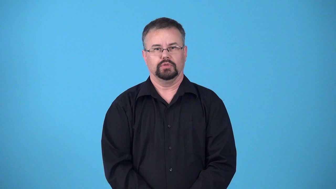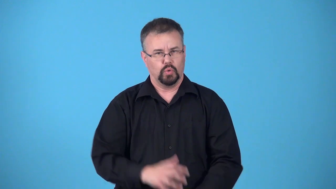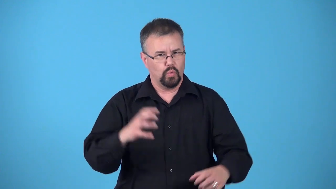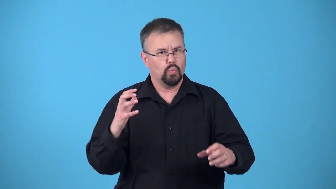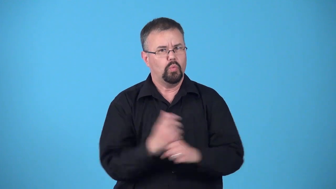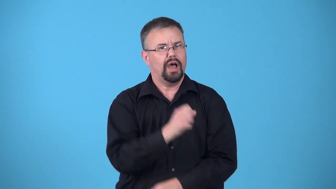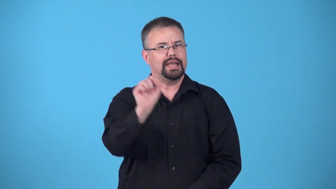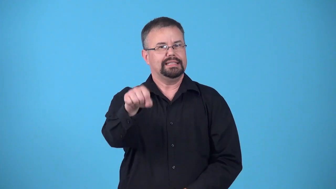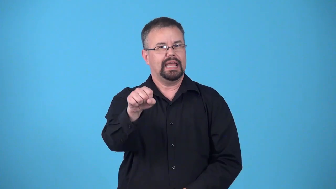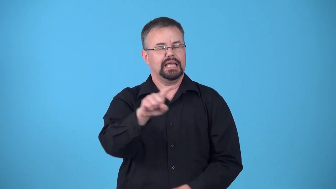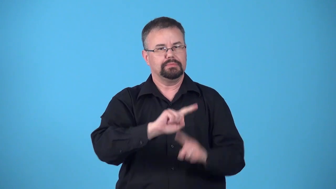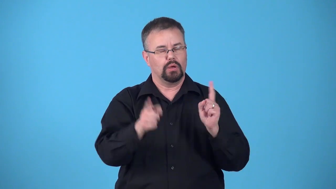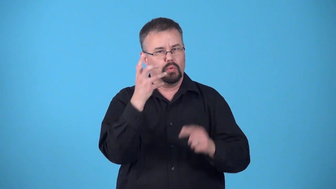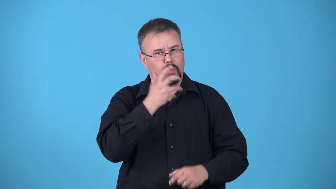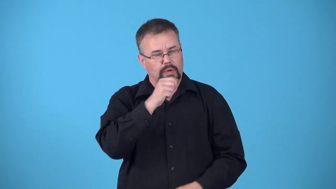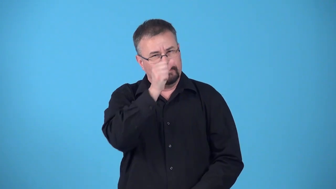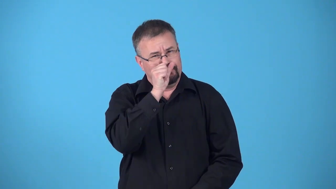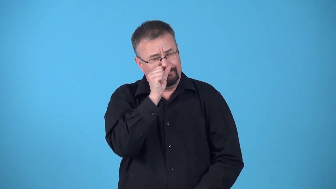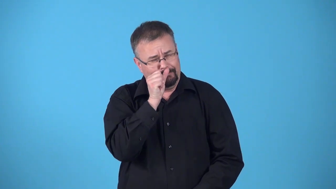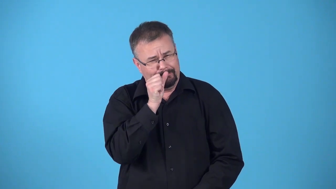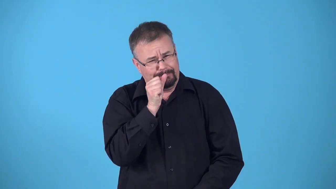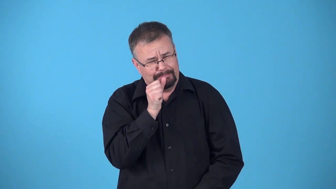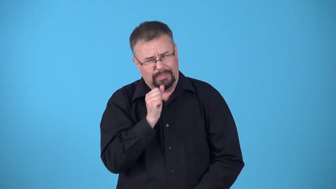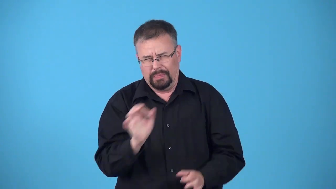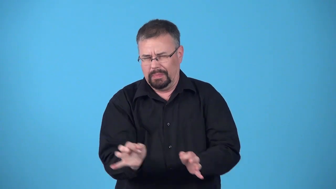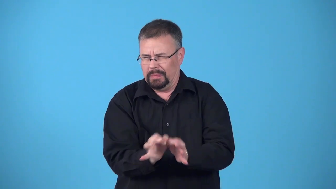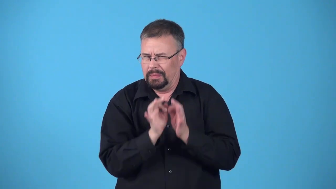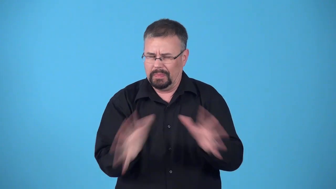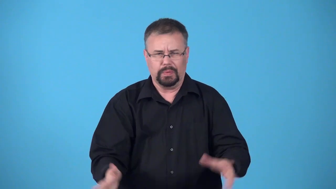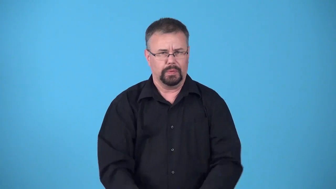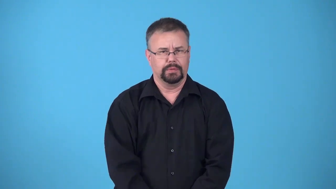pyrrhic victory